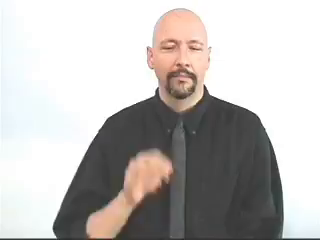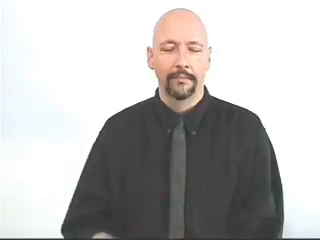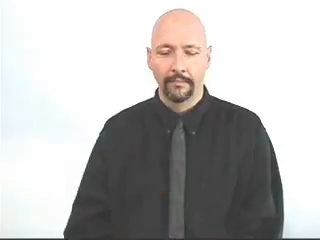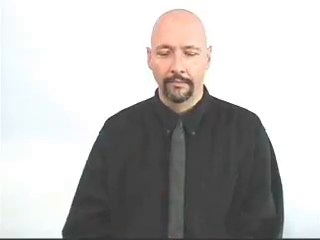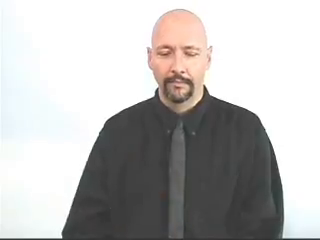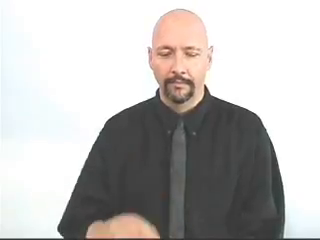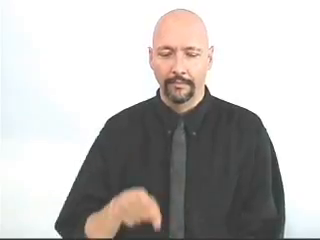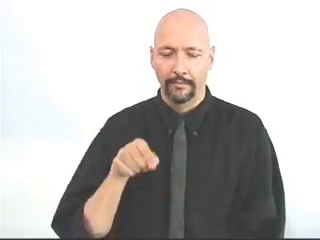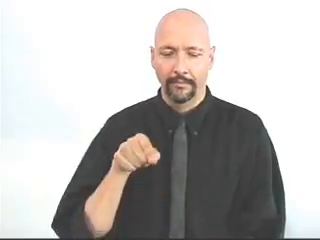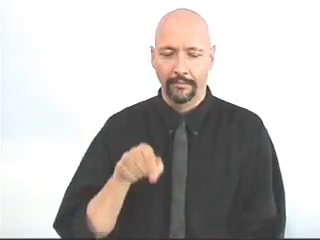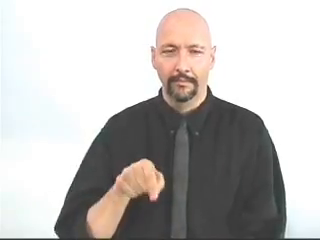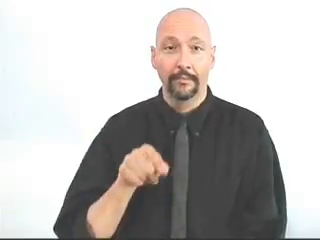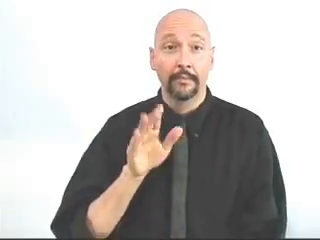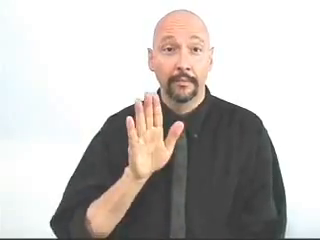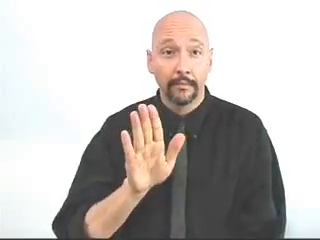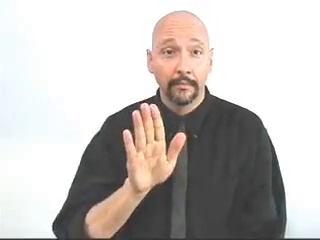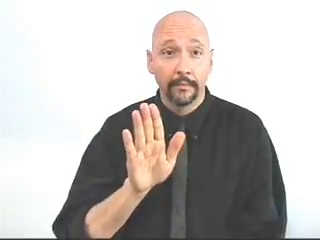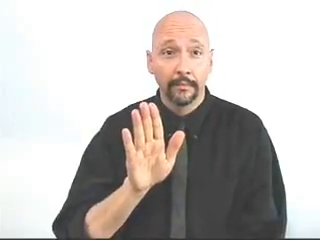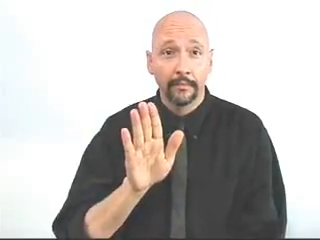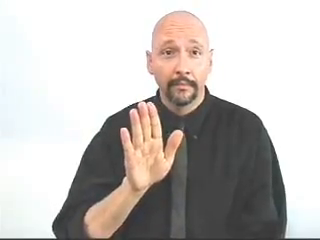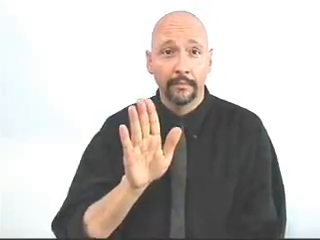is this yours